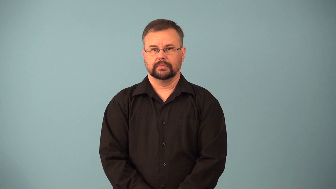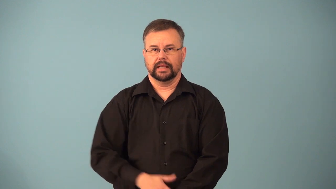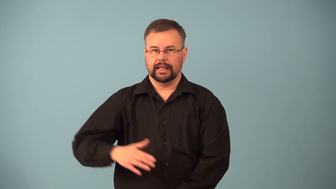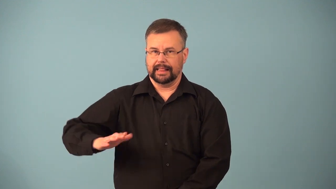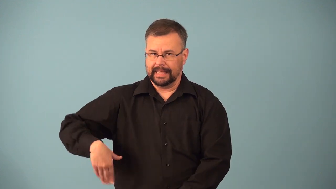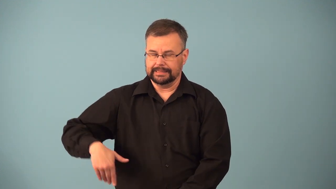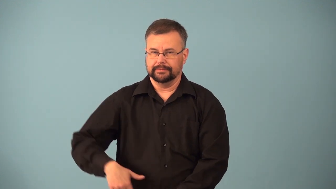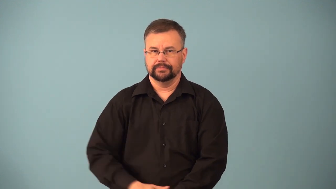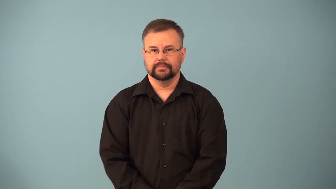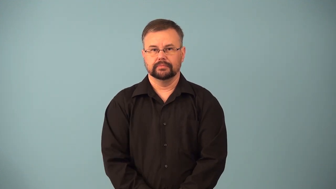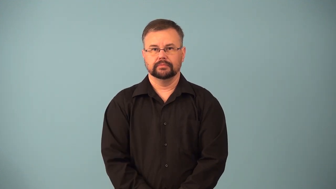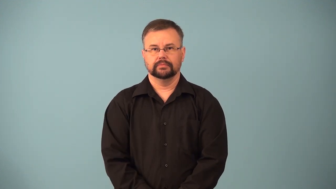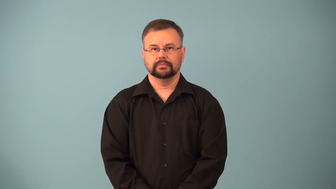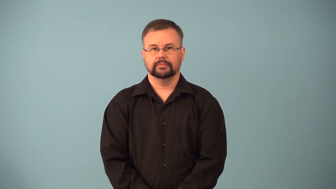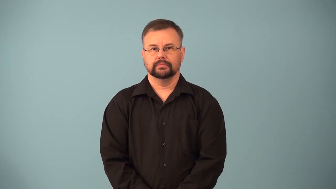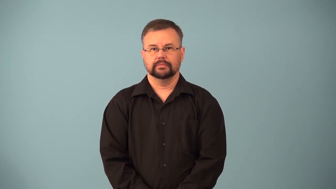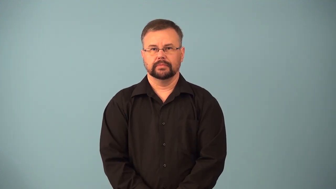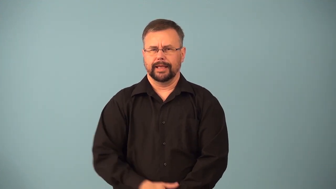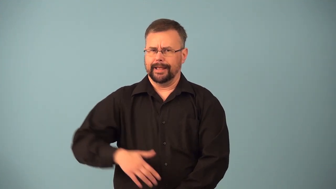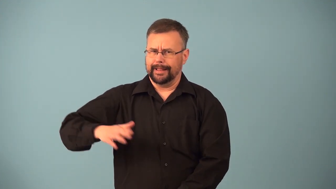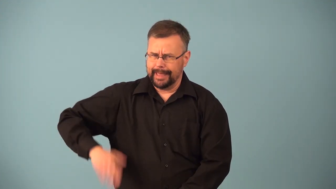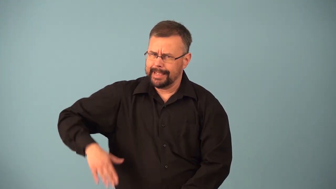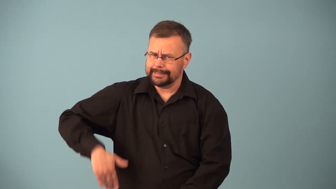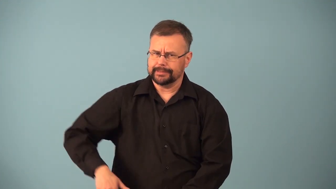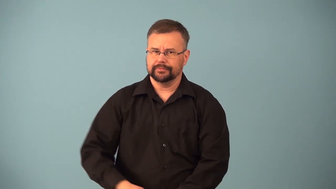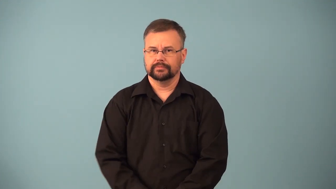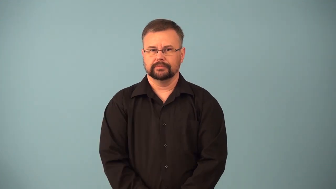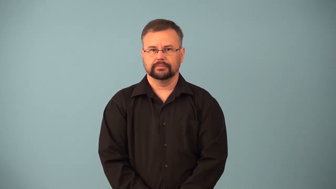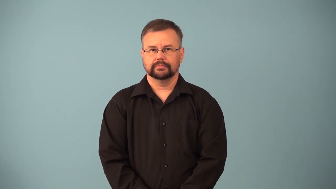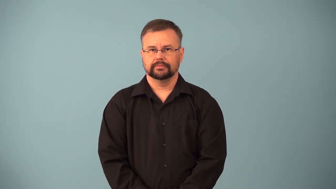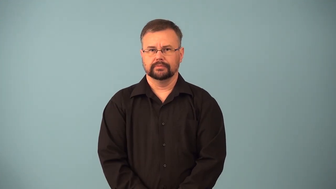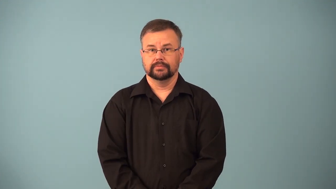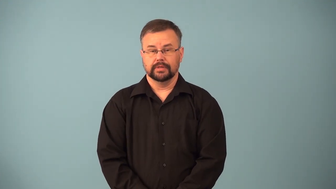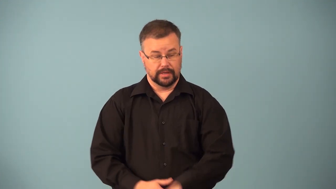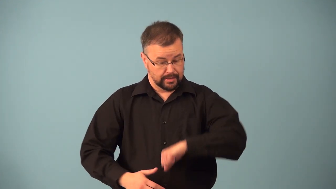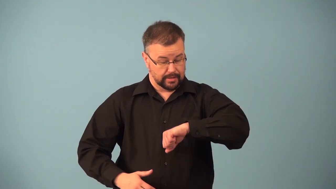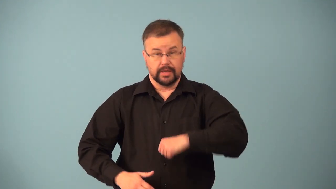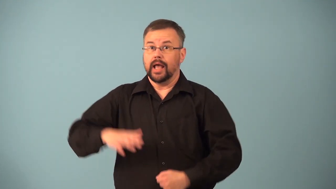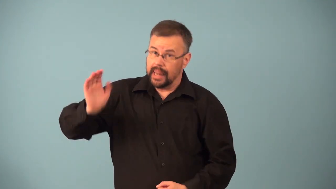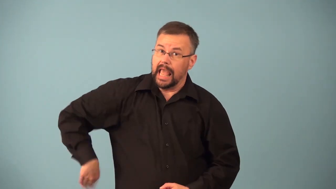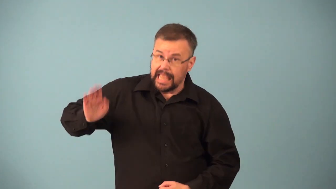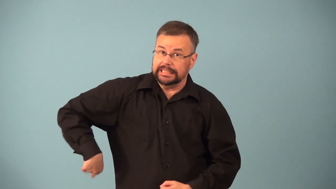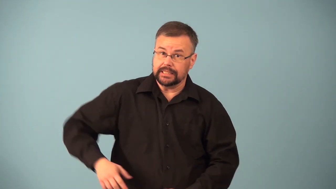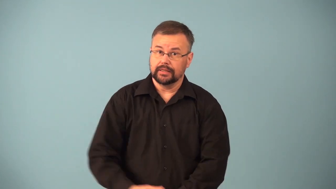late,later,latest,tardier,tardiest